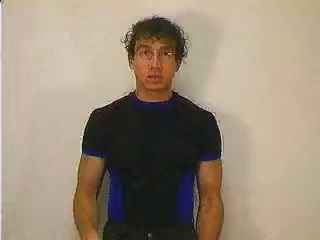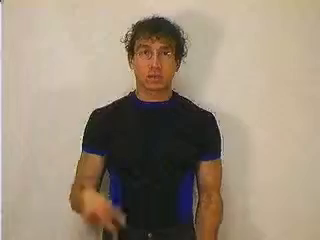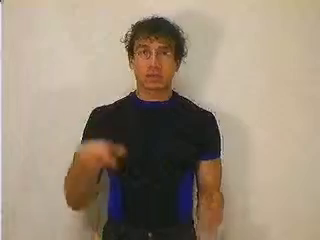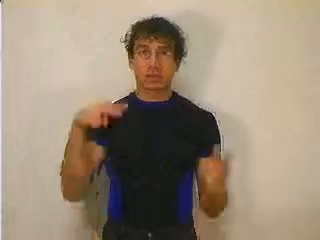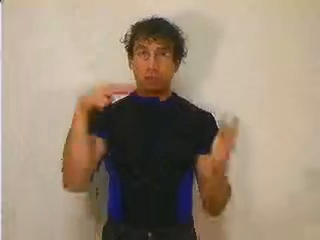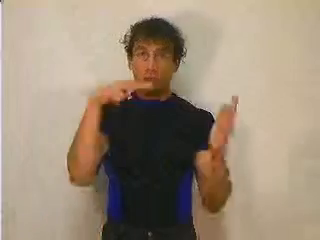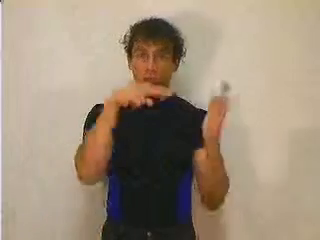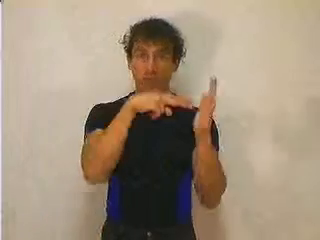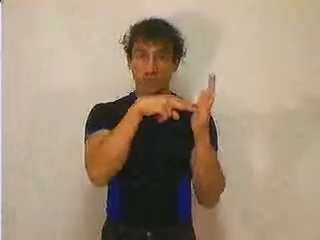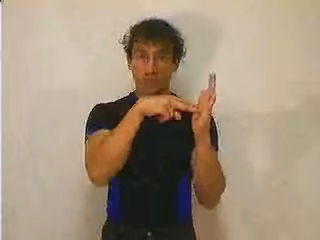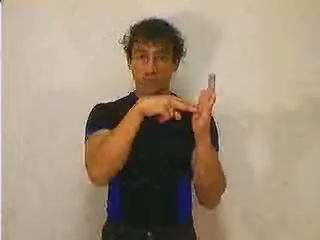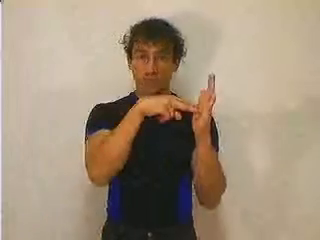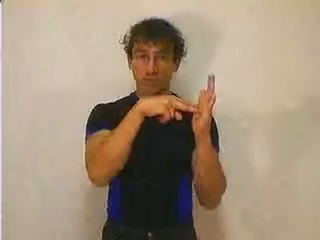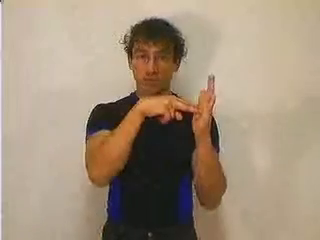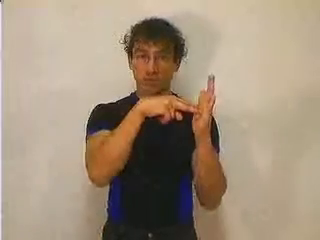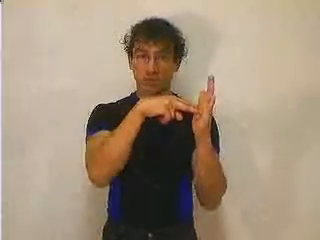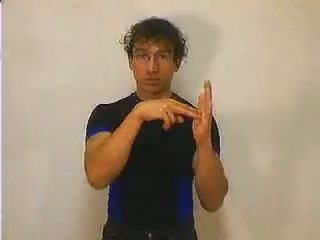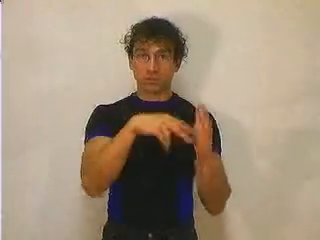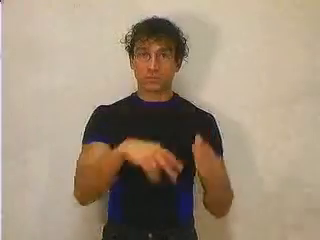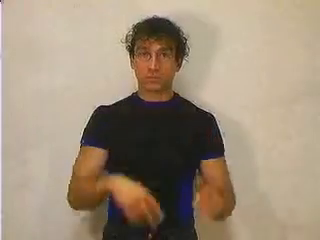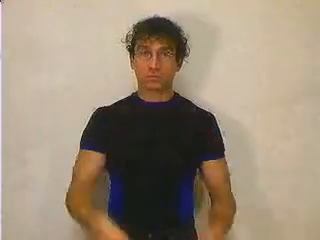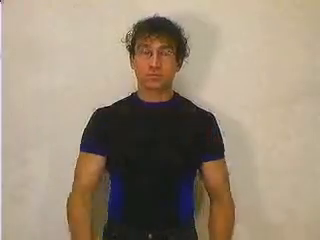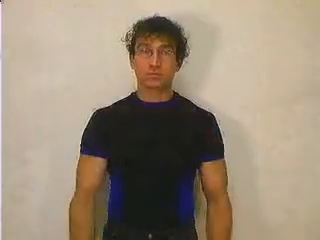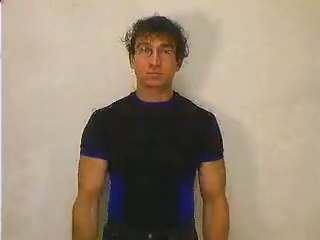turn on